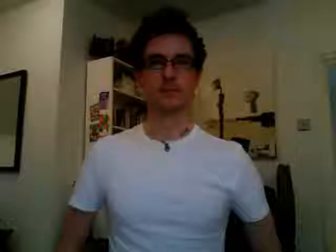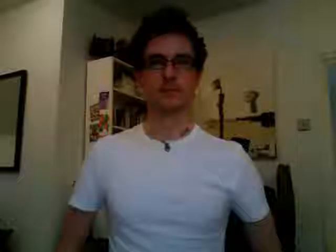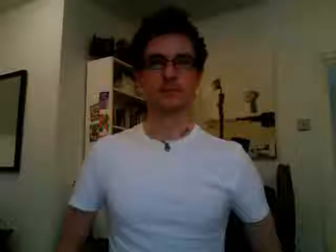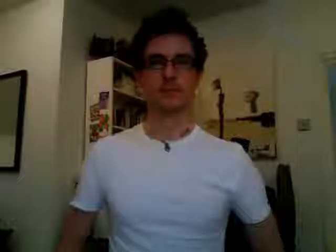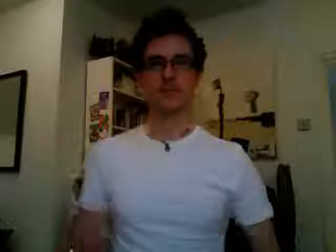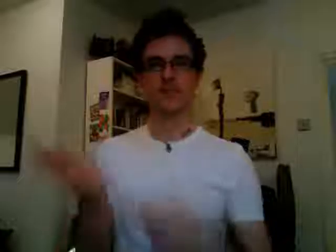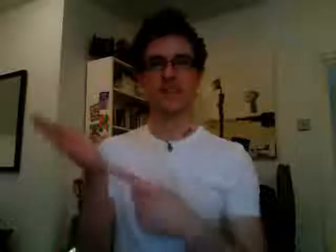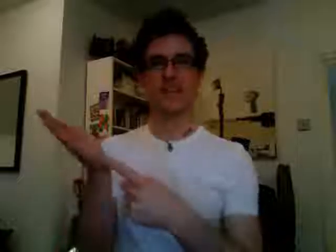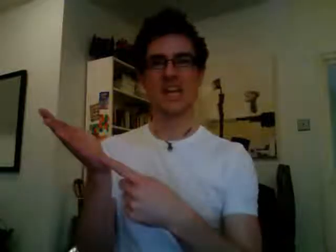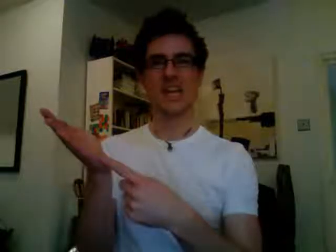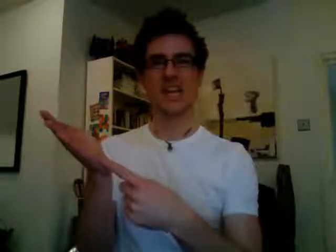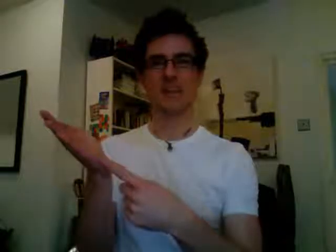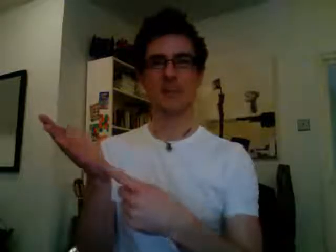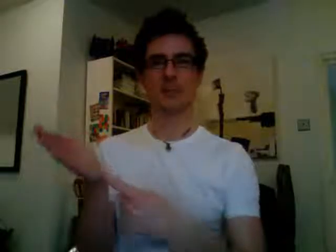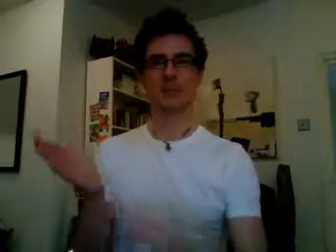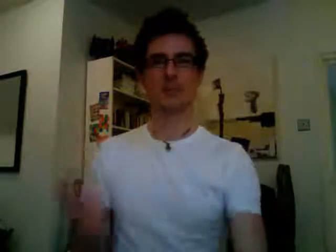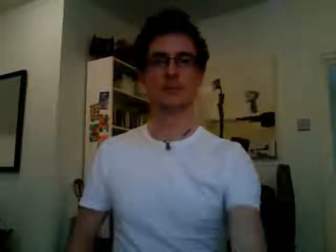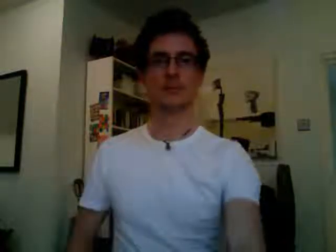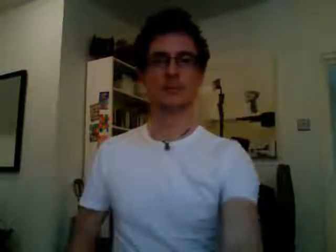T